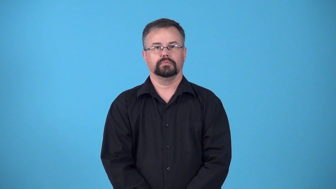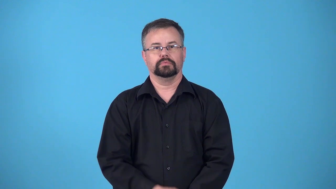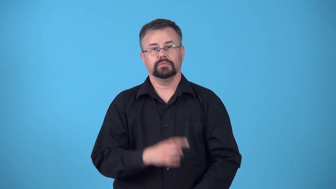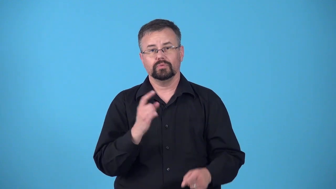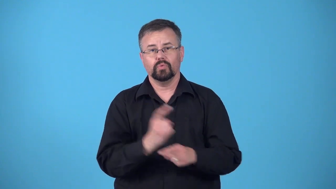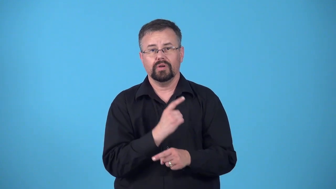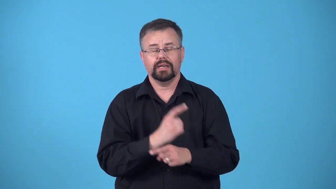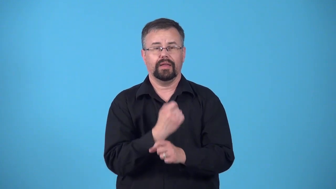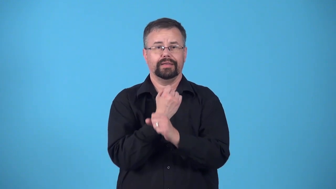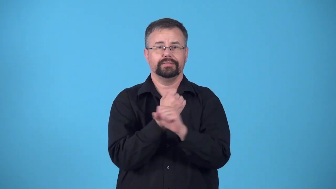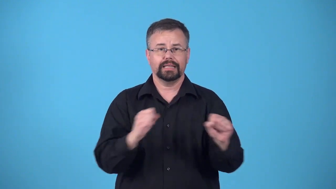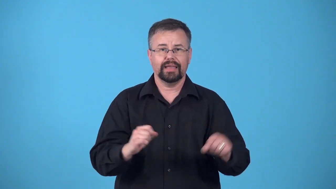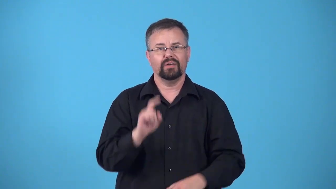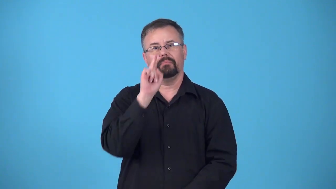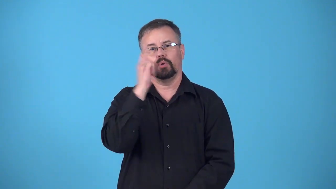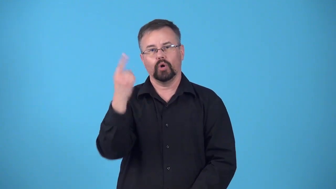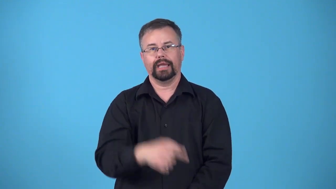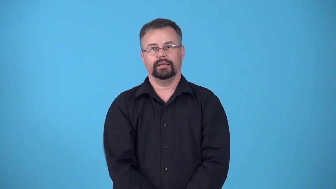white-bread